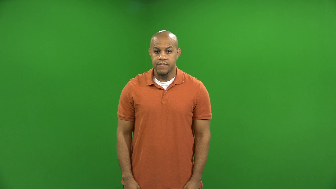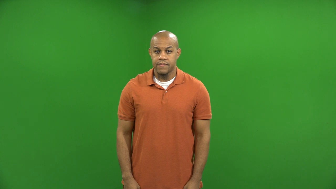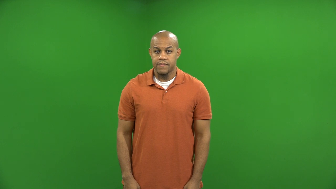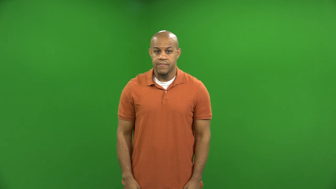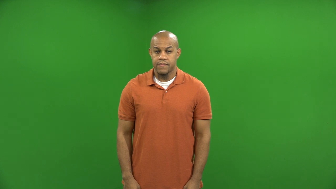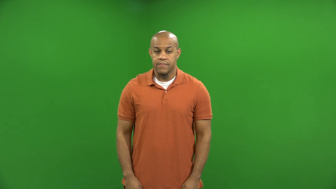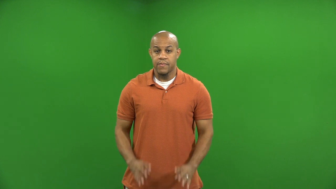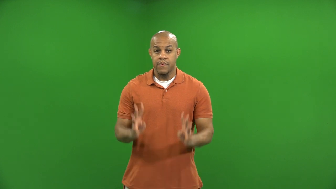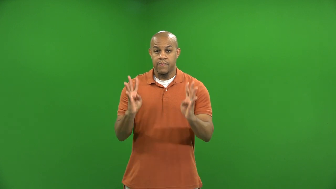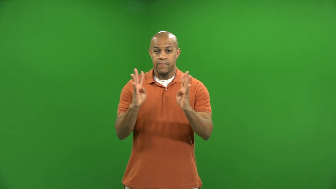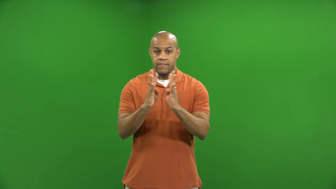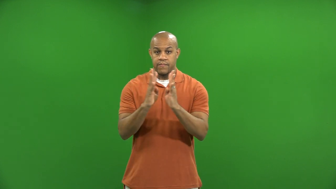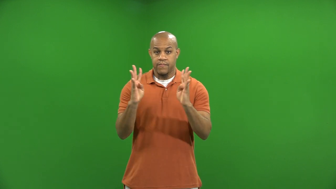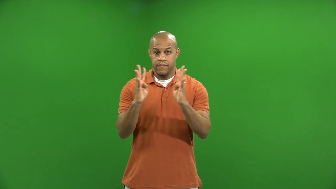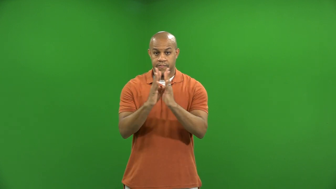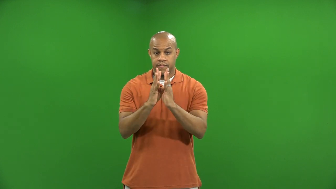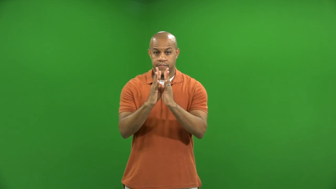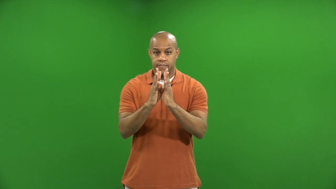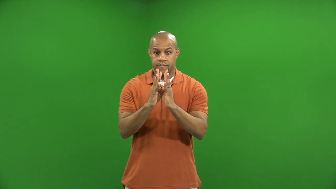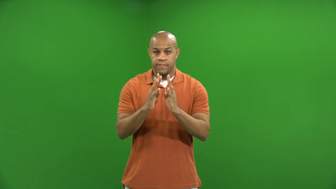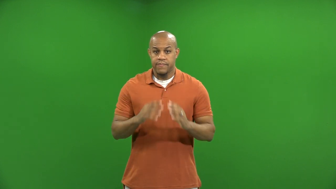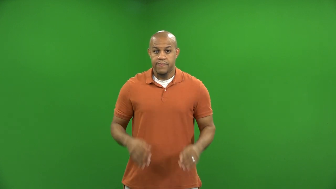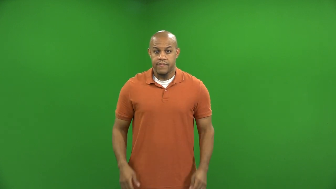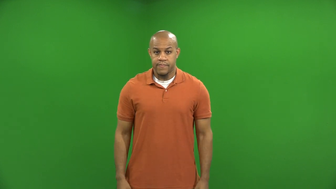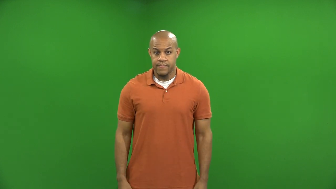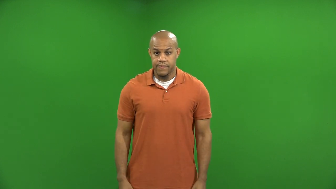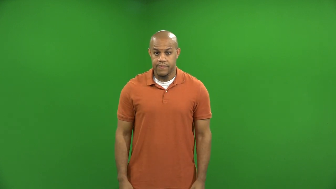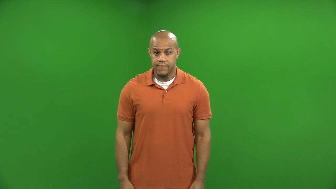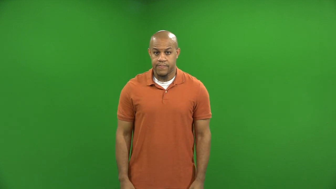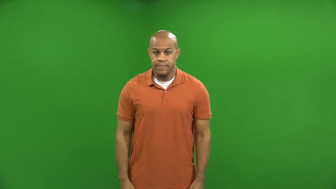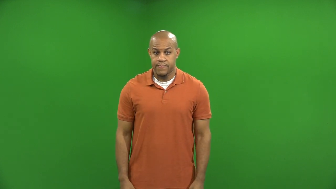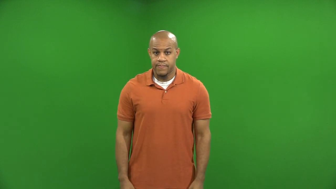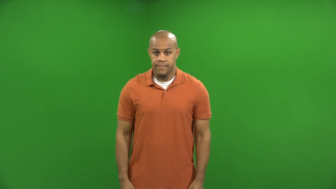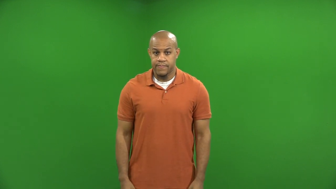Score tied at four